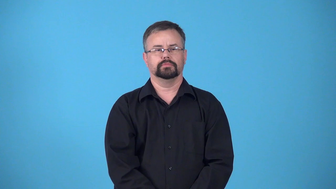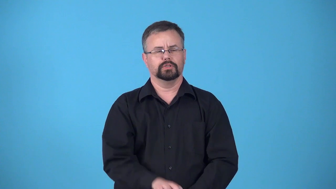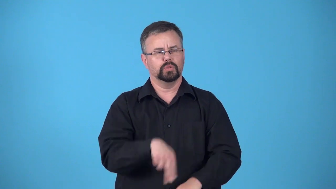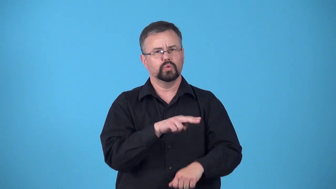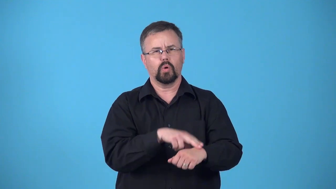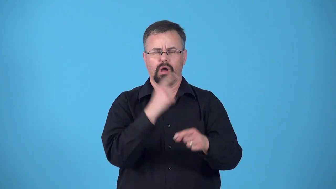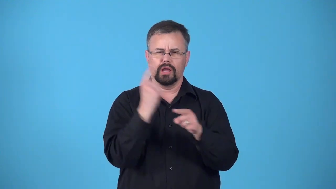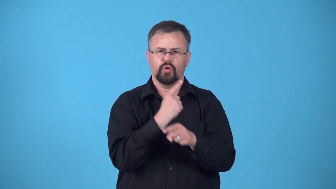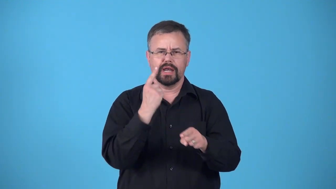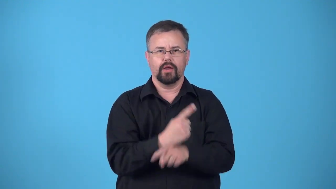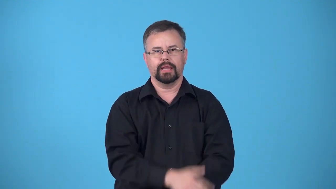day to day